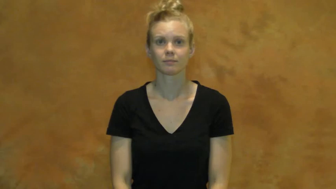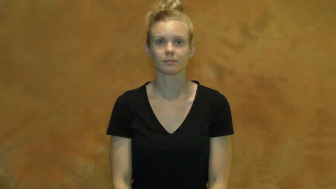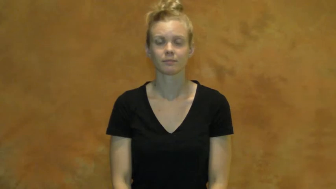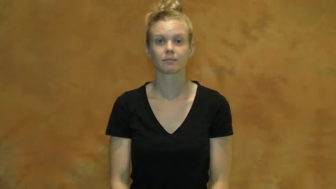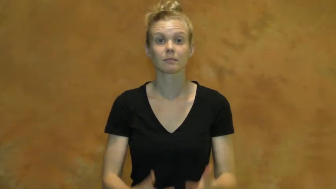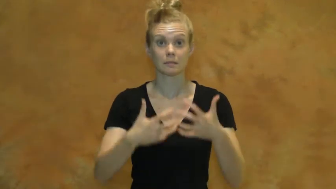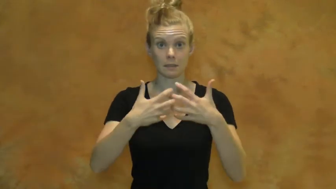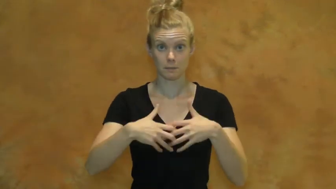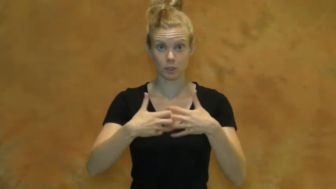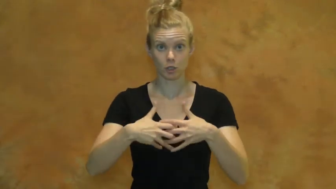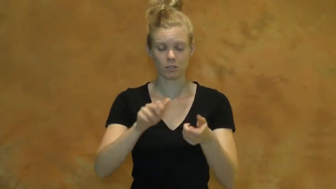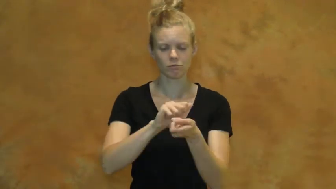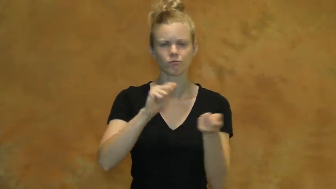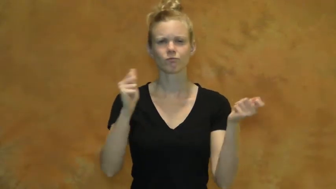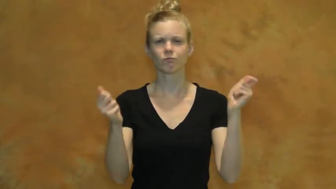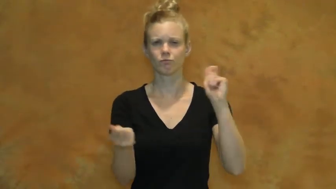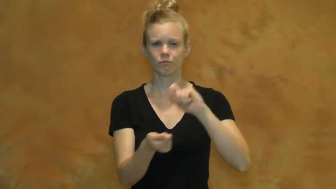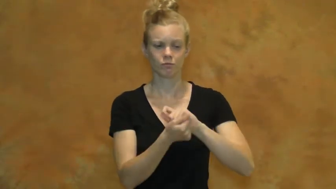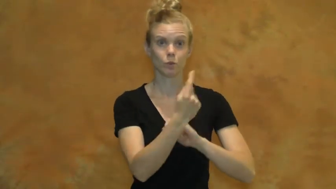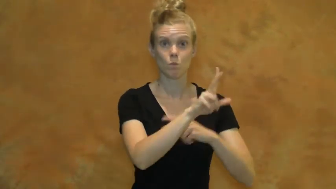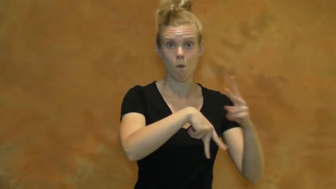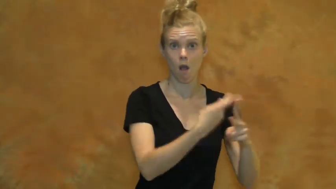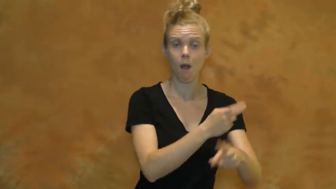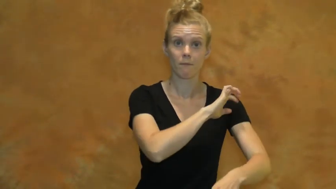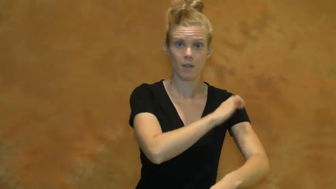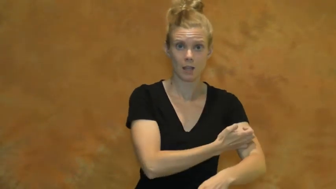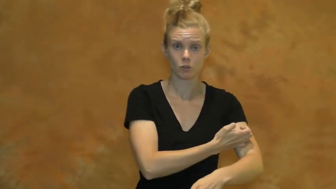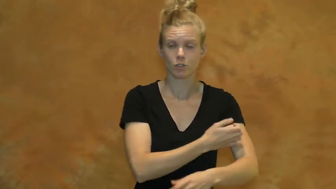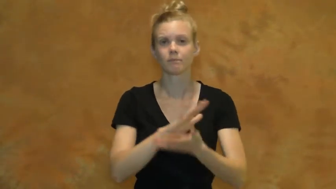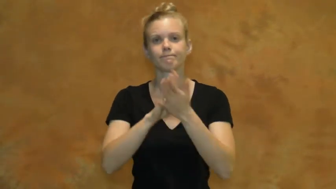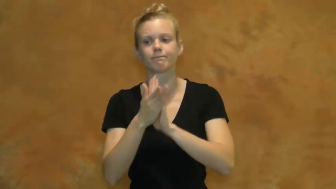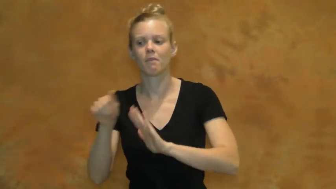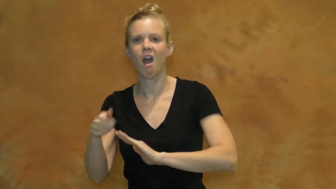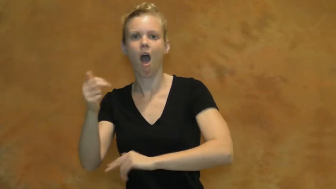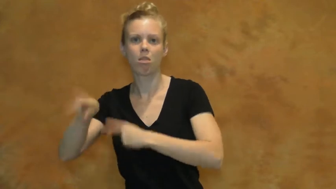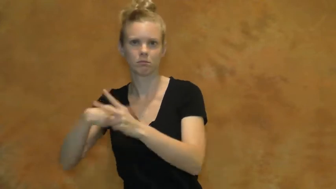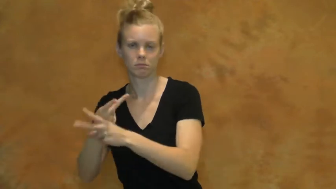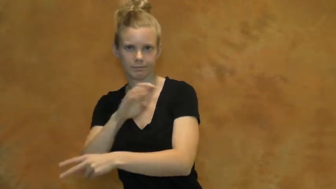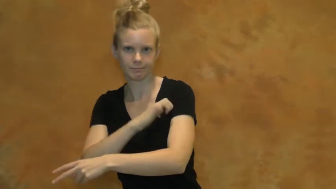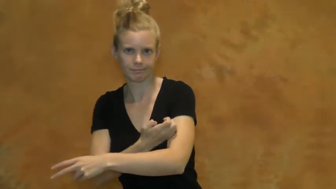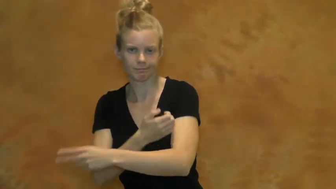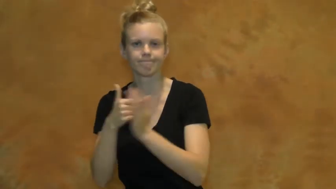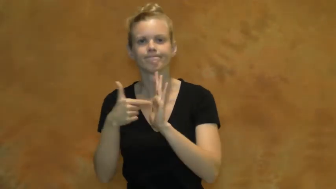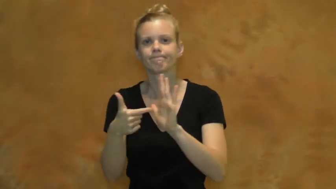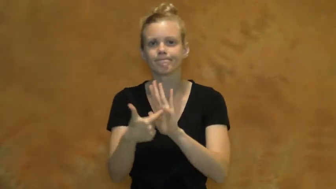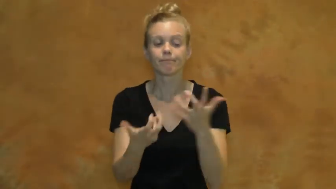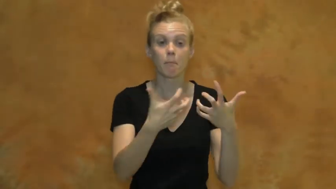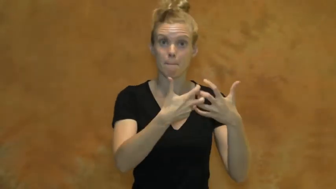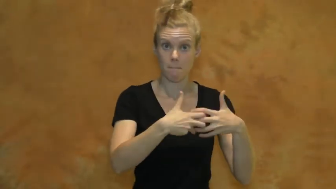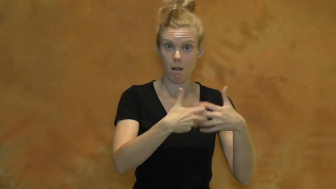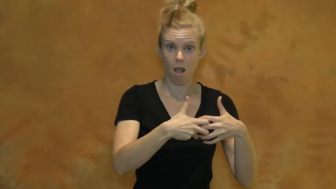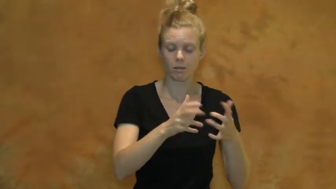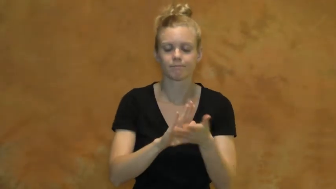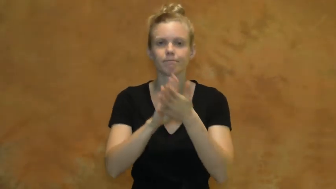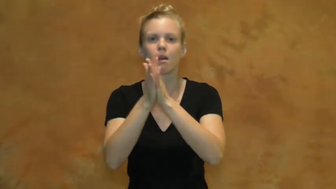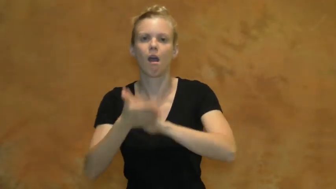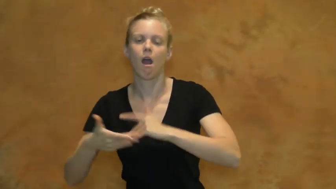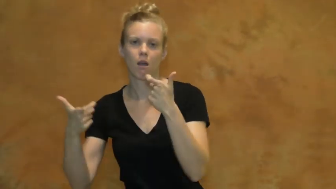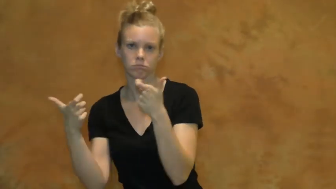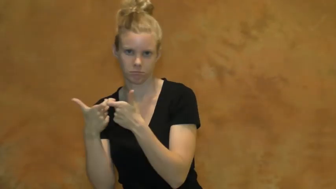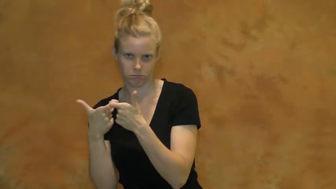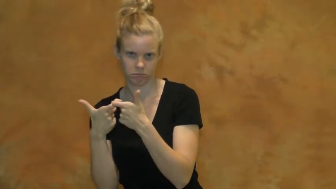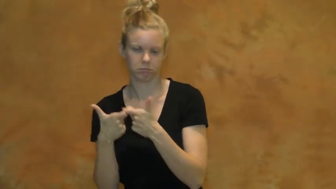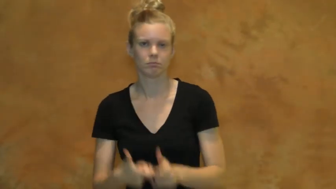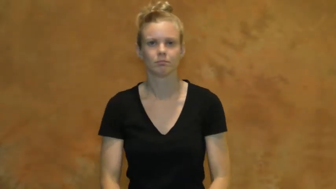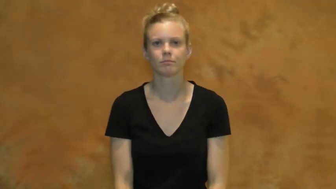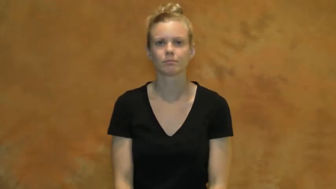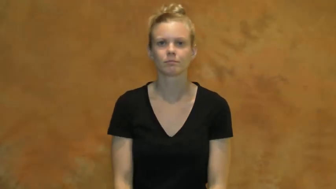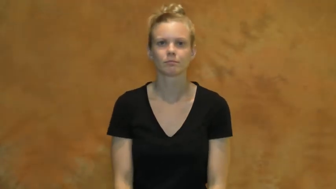power generator